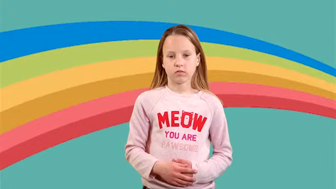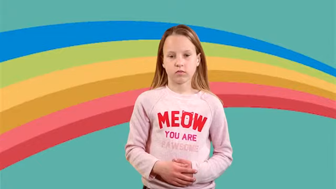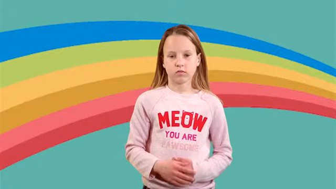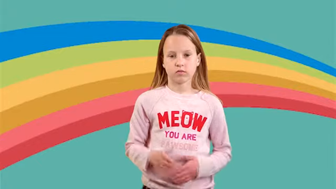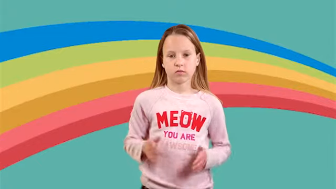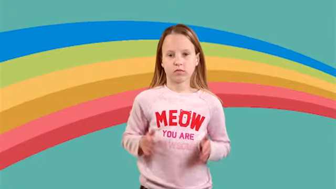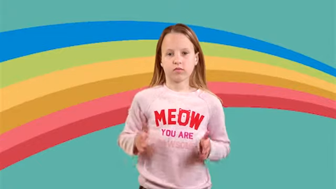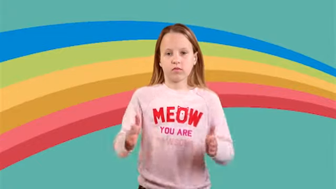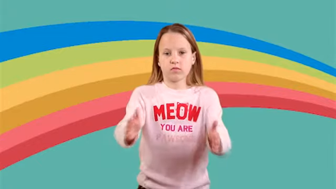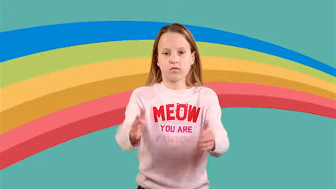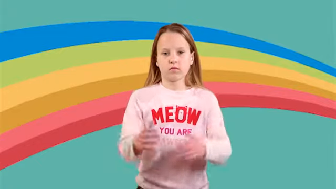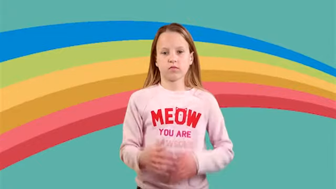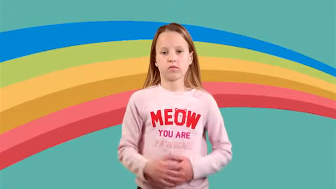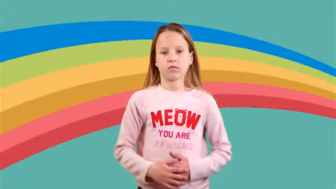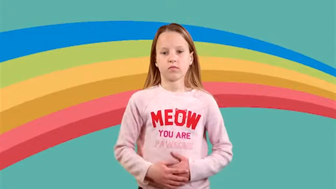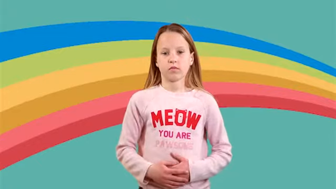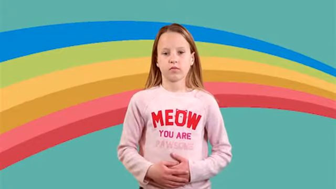Street